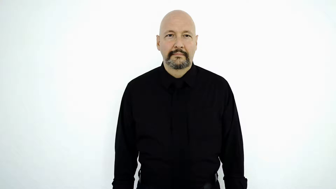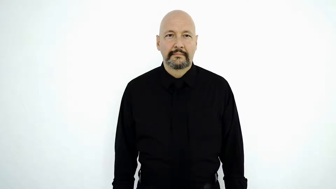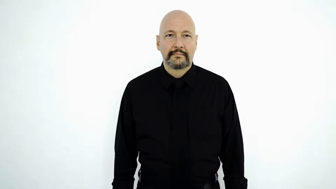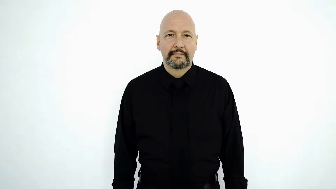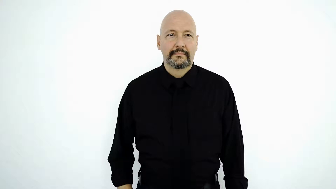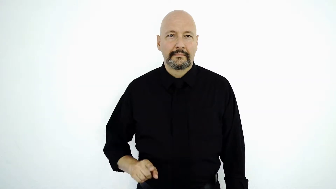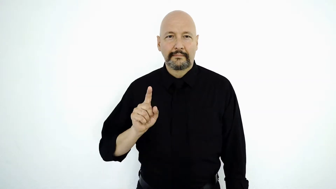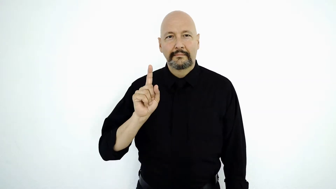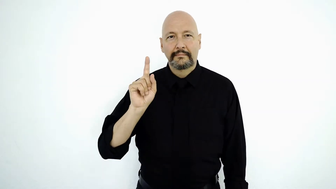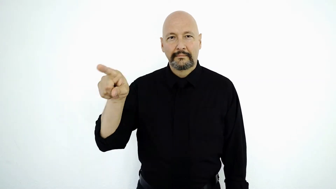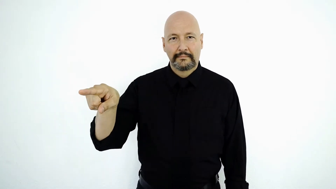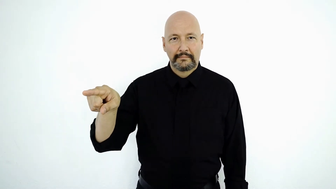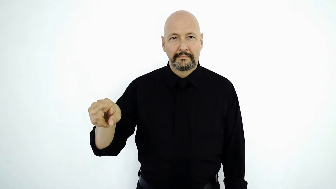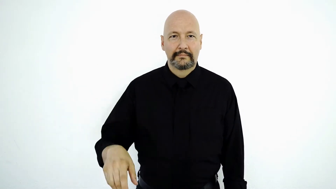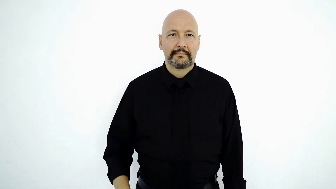to-GO-[1-hand-version]